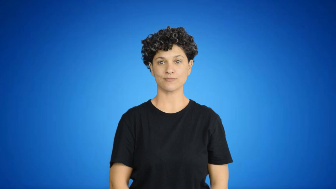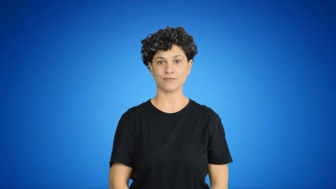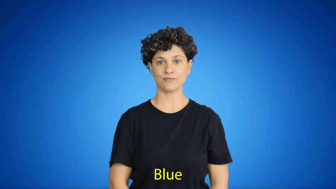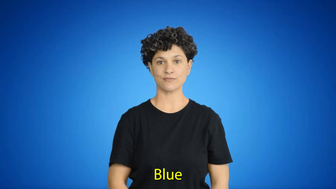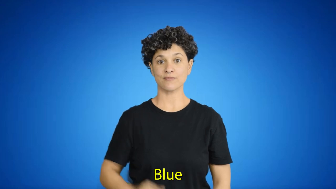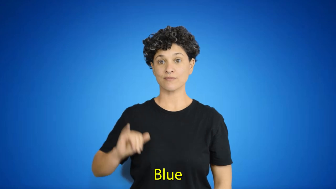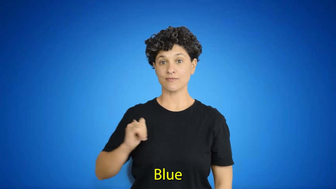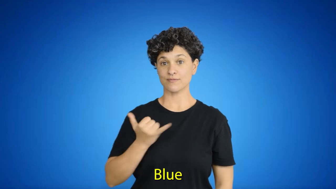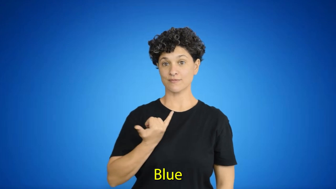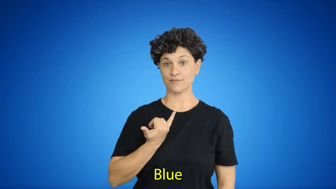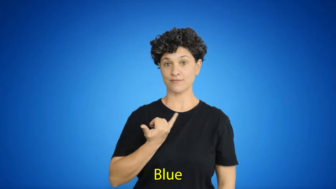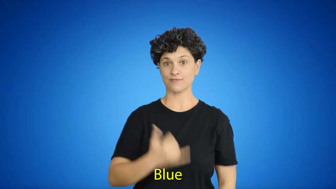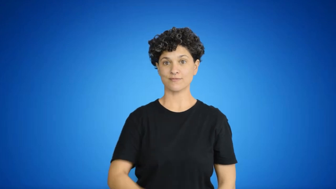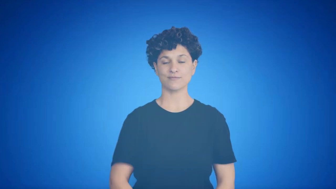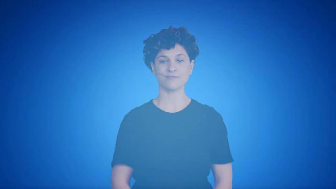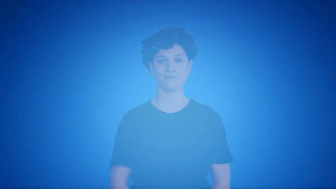Blue